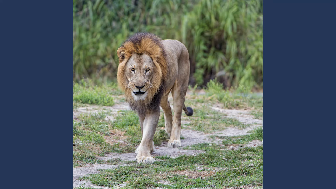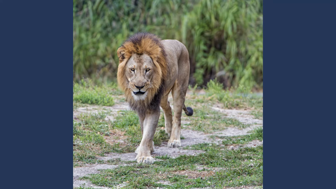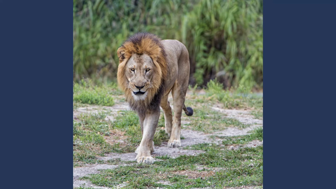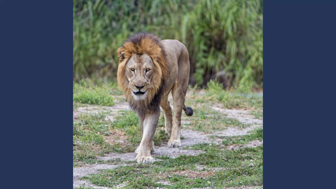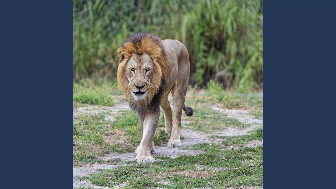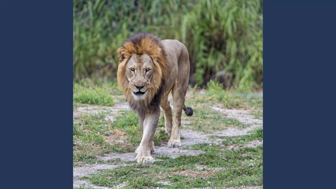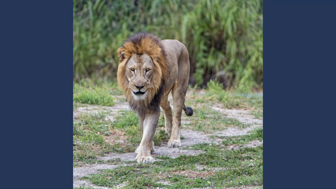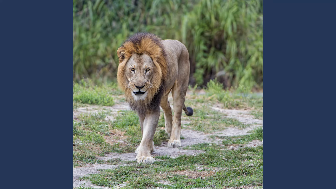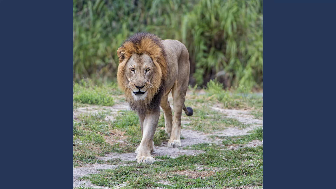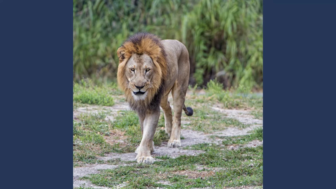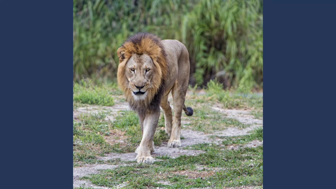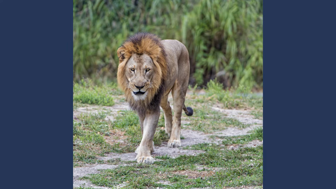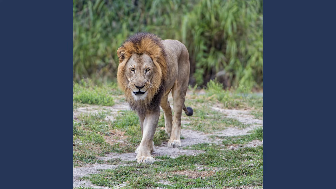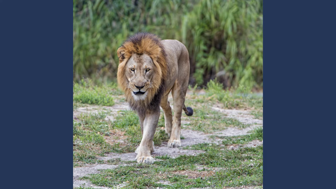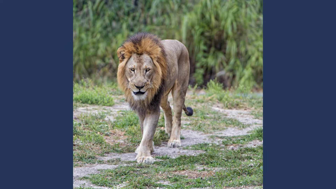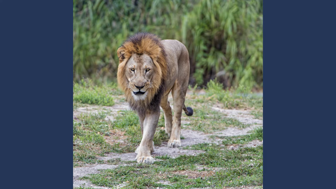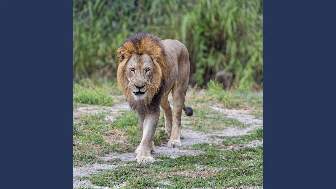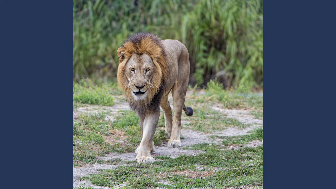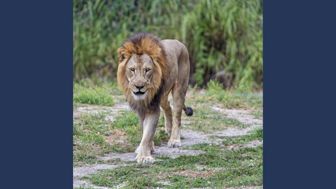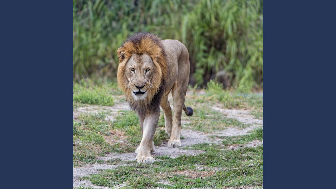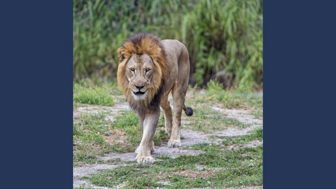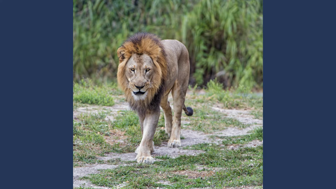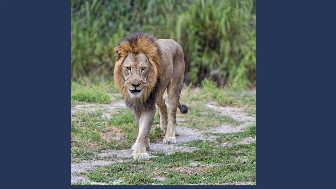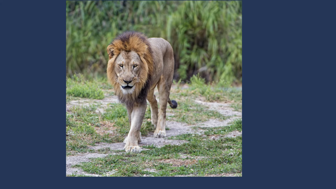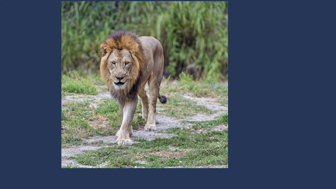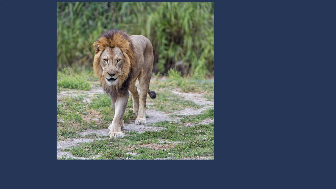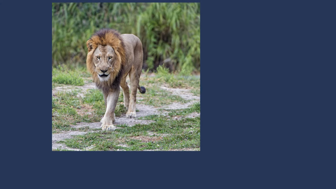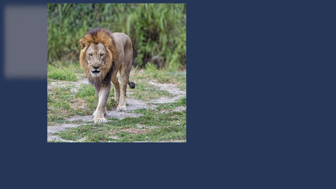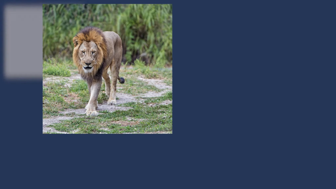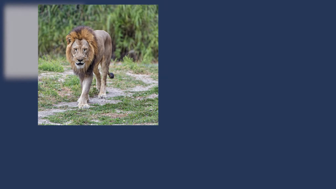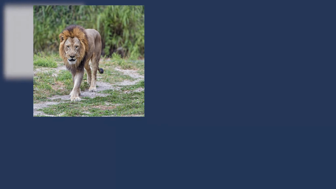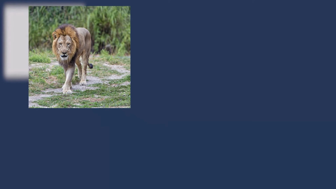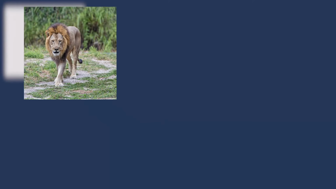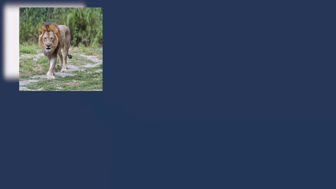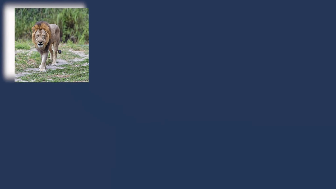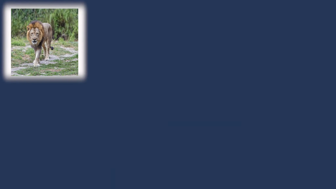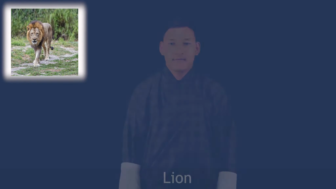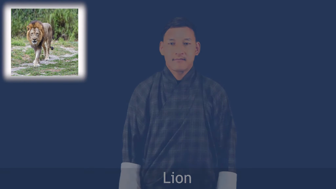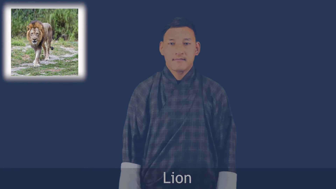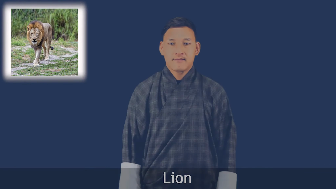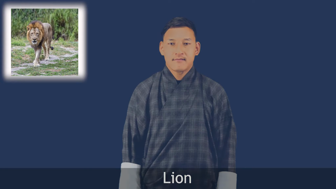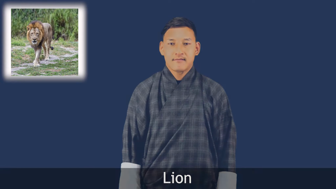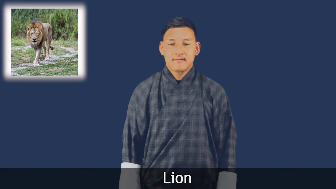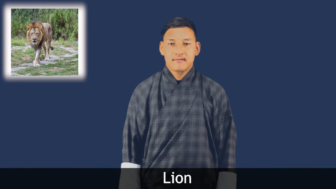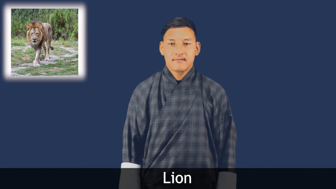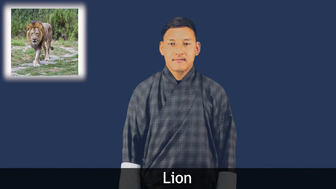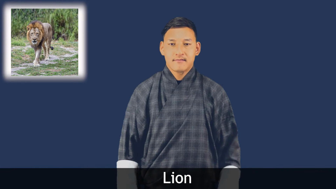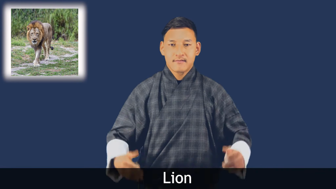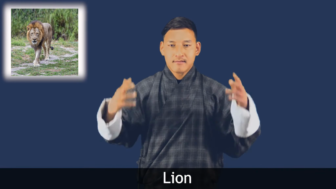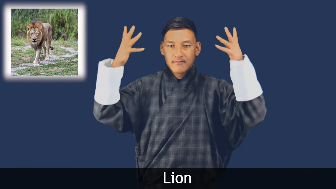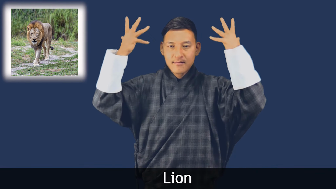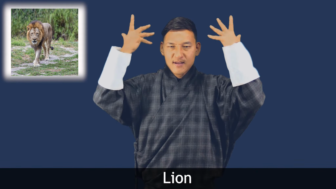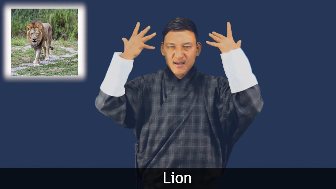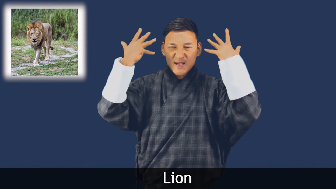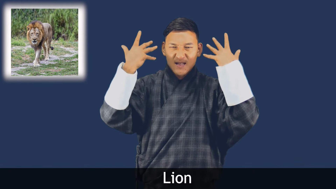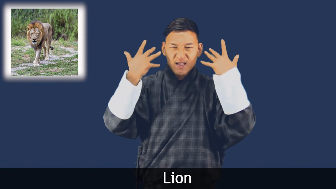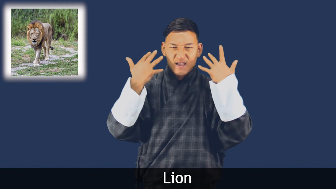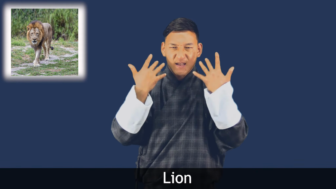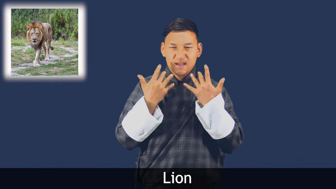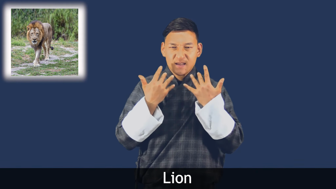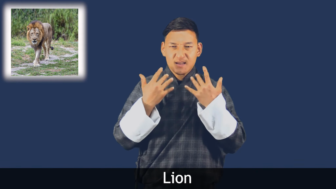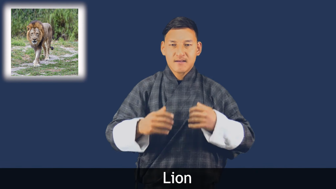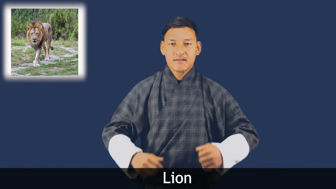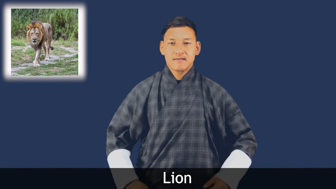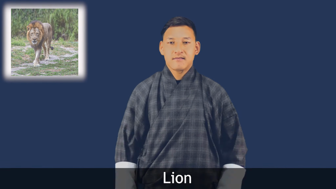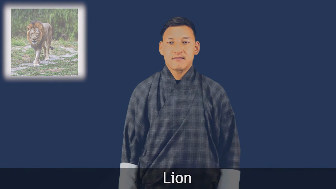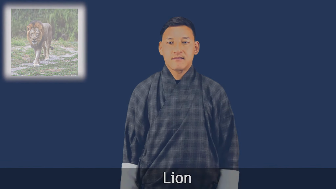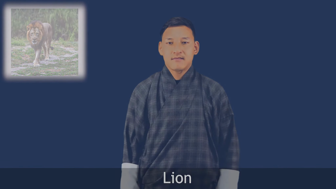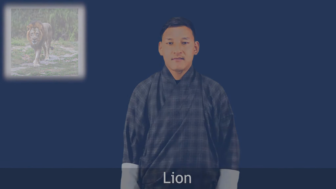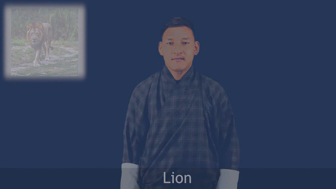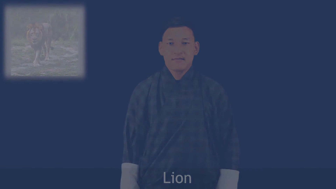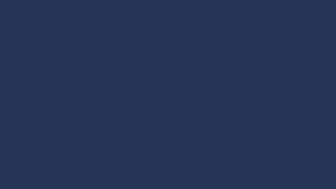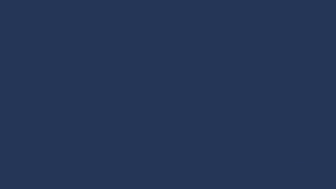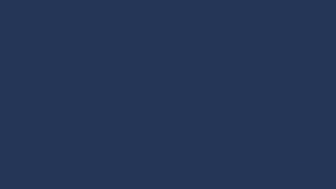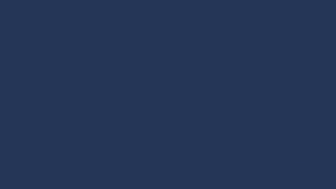Lion